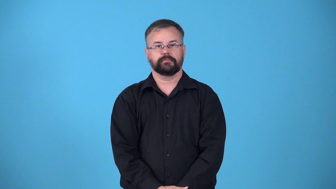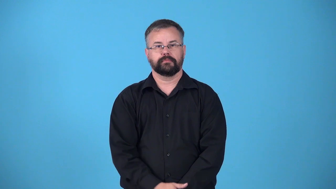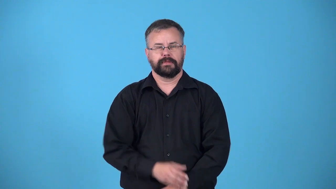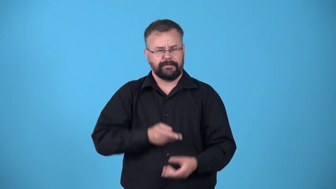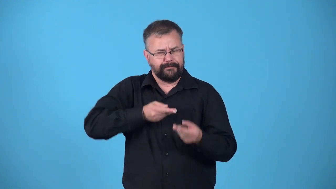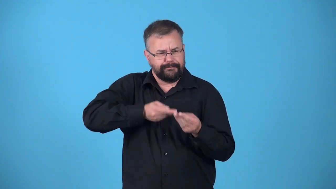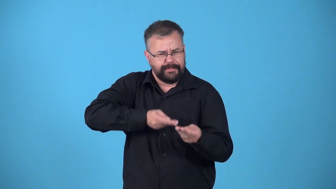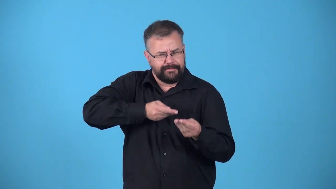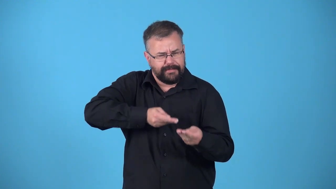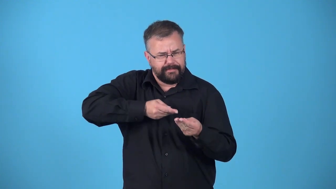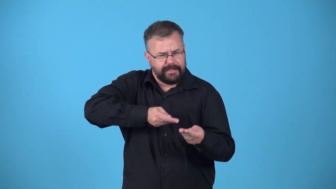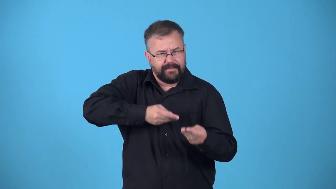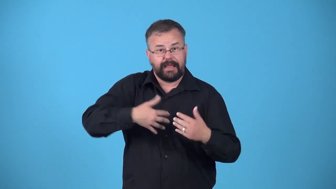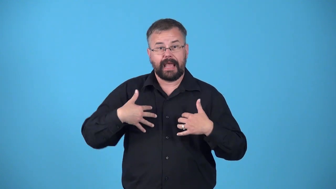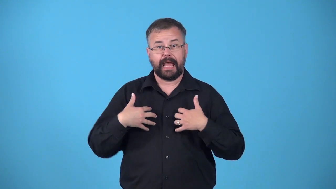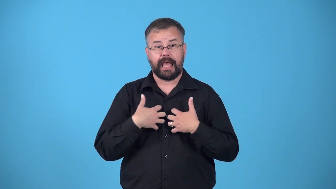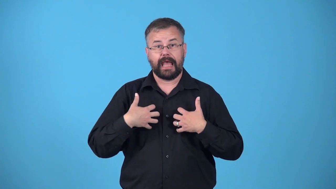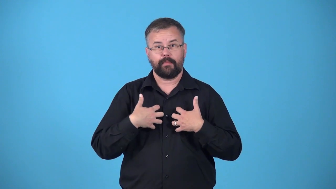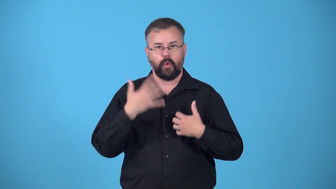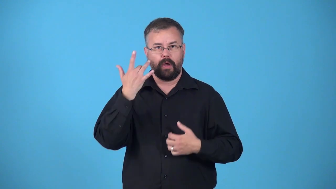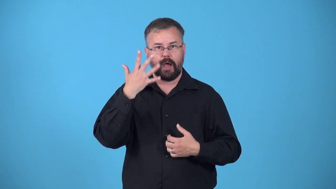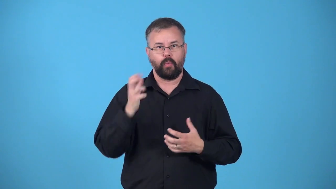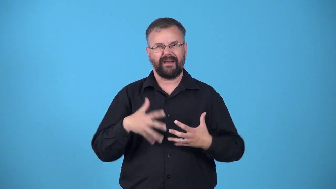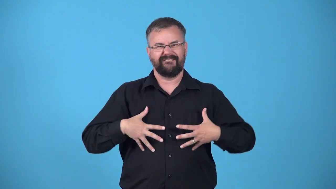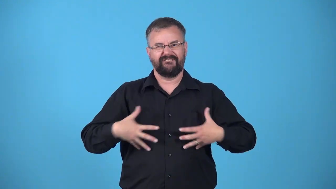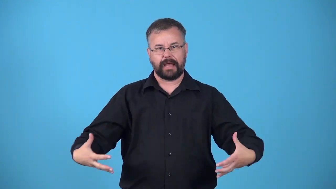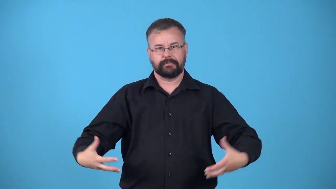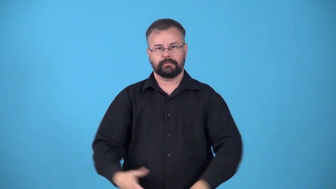fatten up